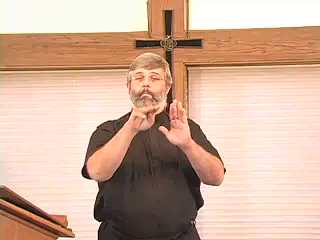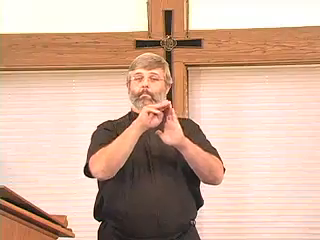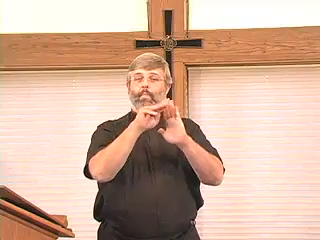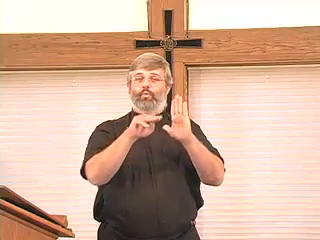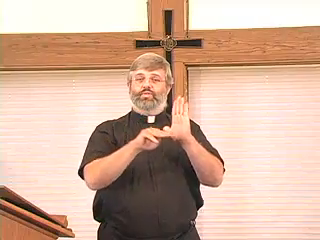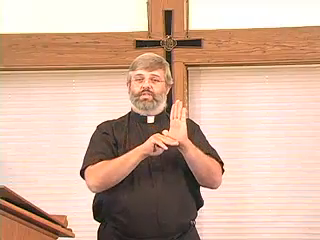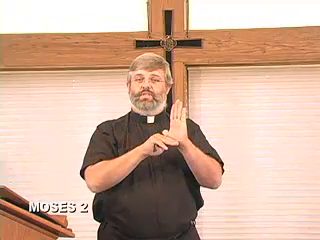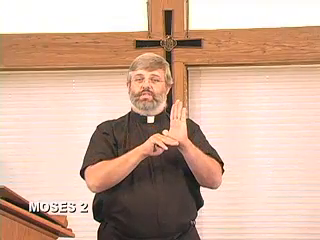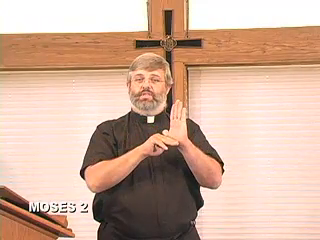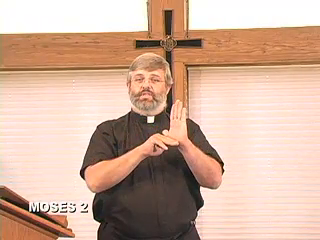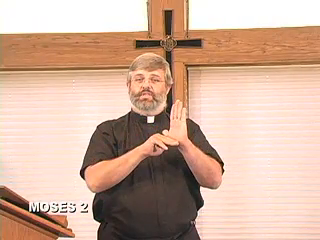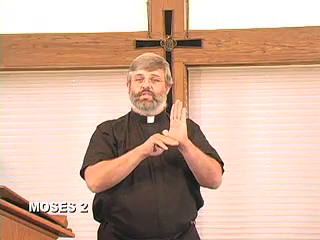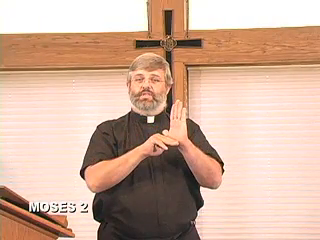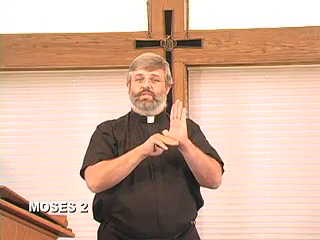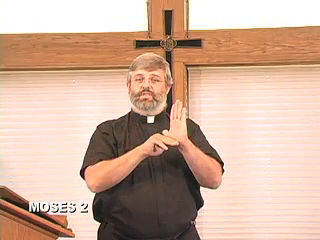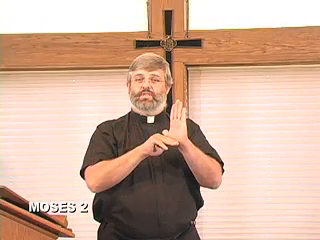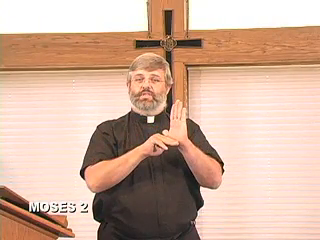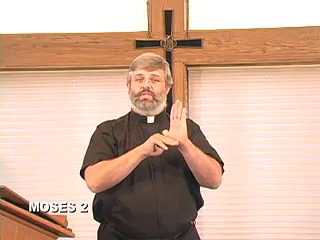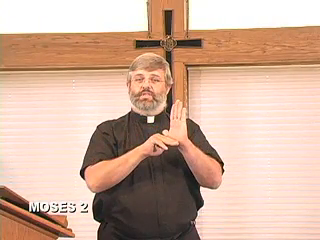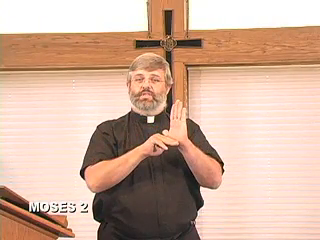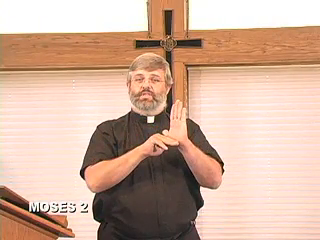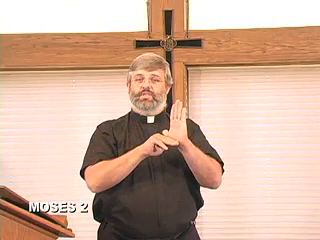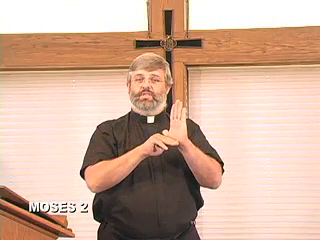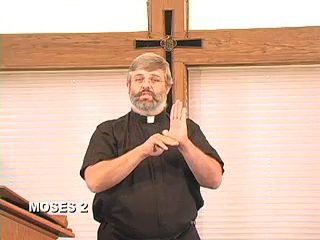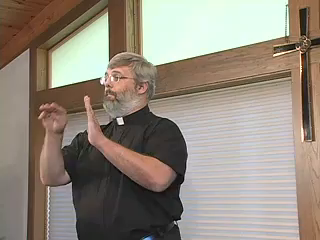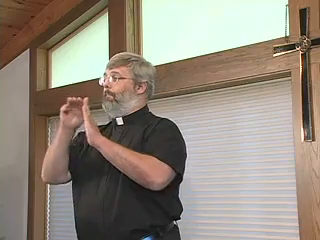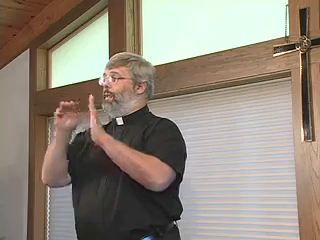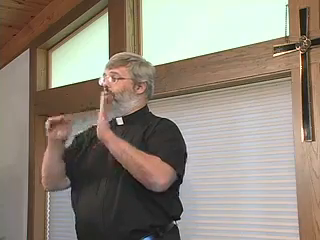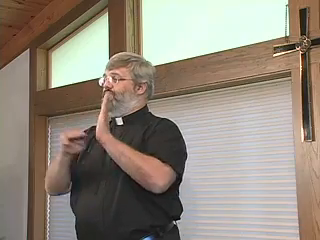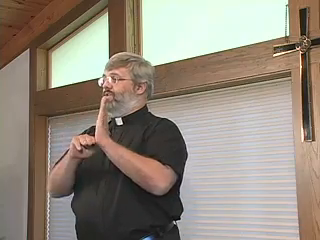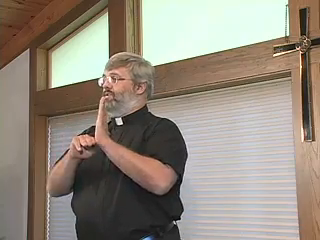MOSES